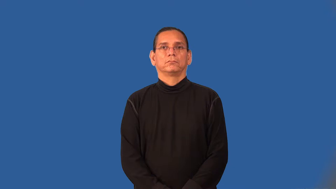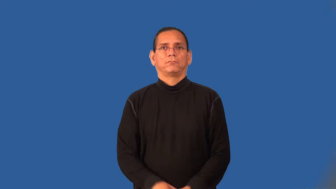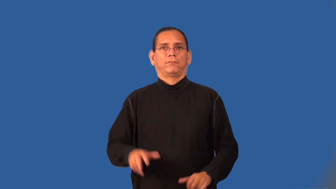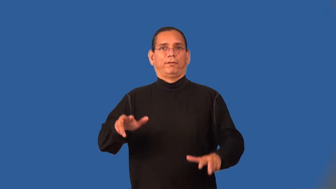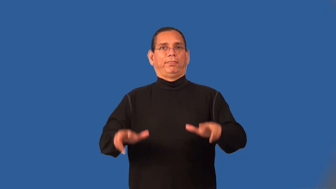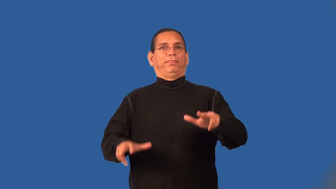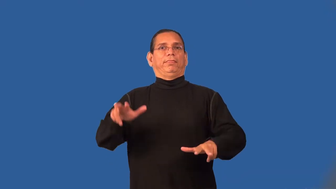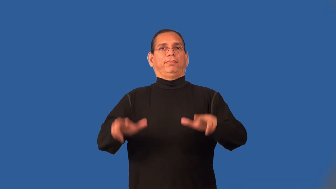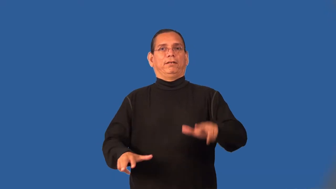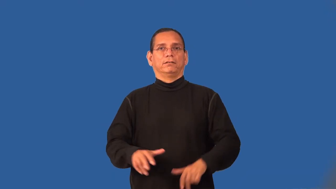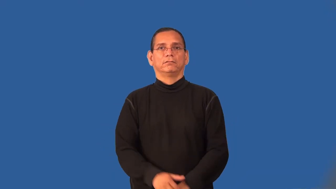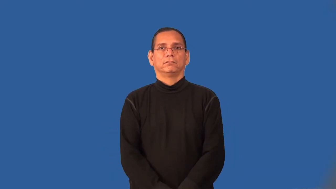ungainly